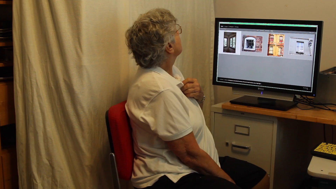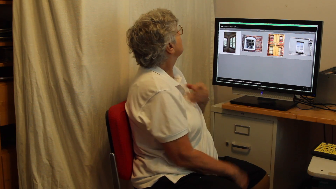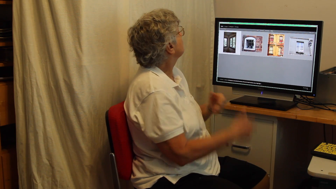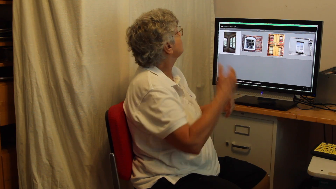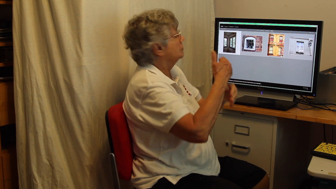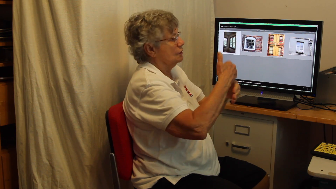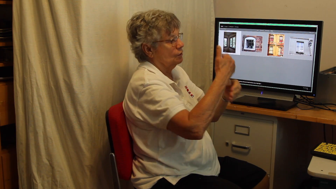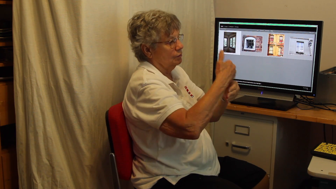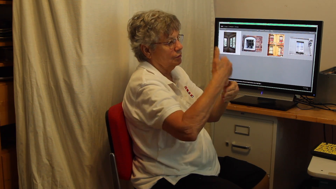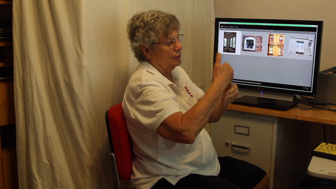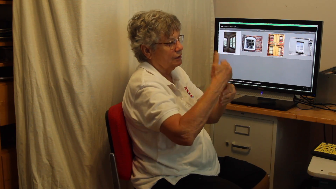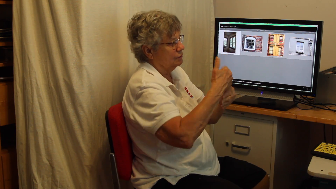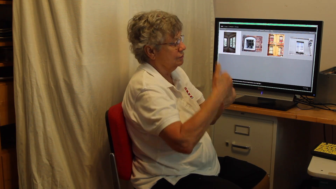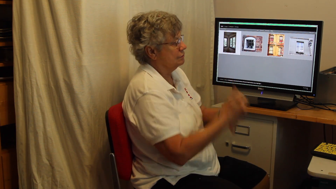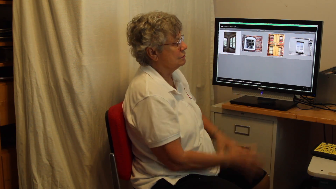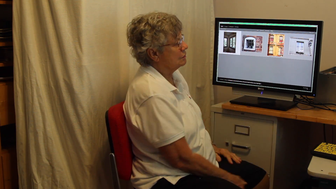window